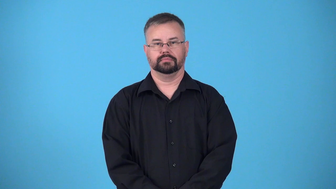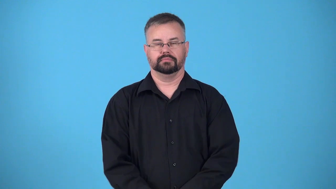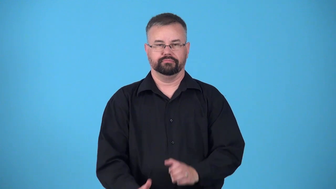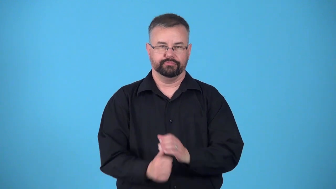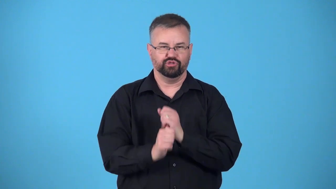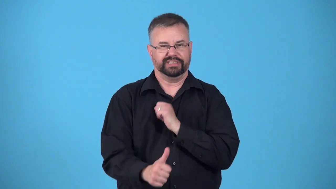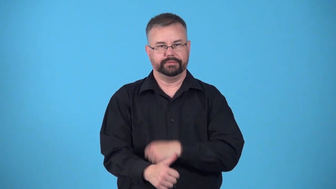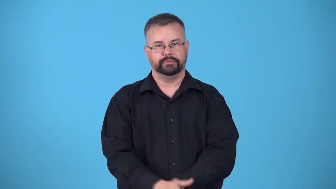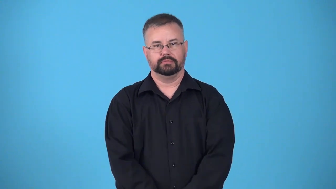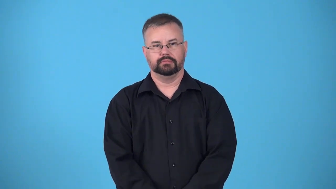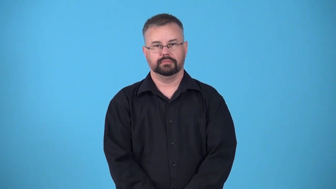shit,feces,poop,fecal matter